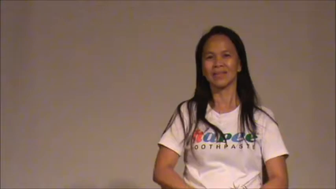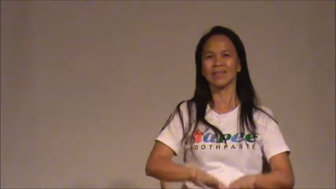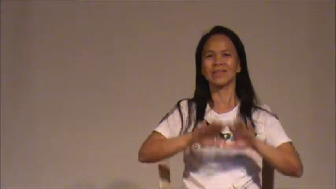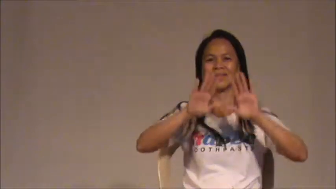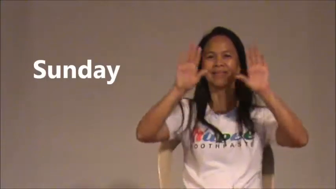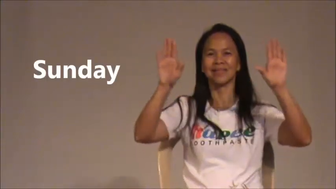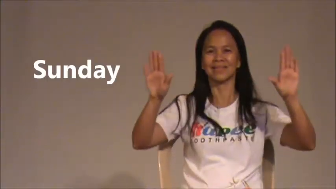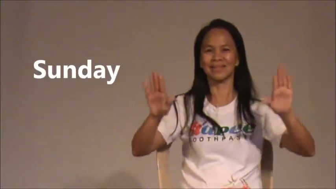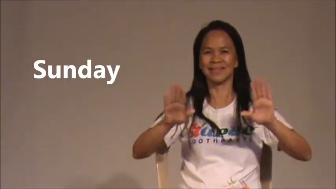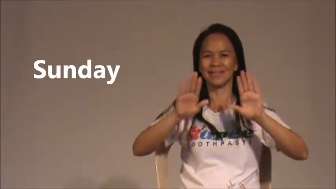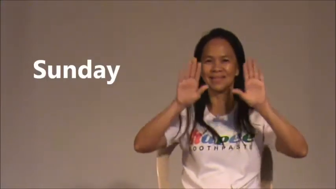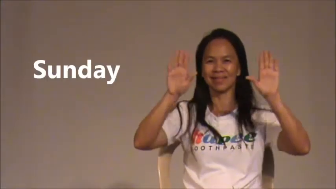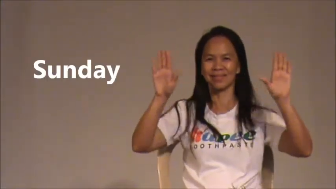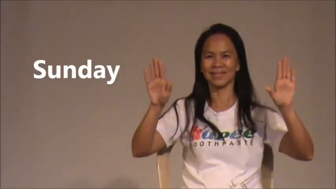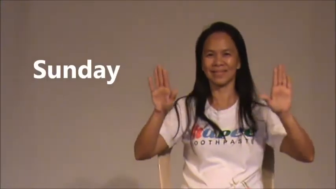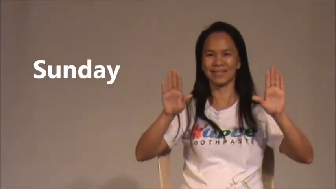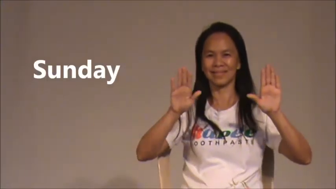Sunday